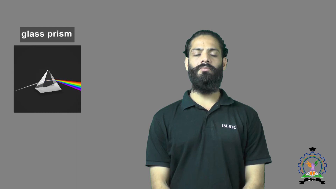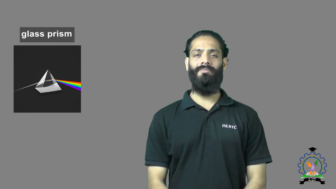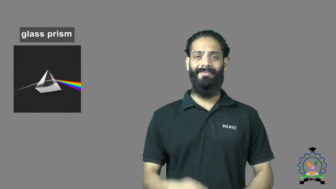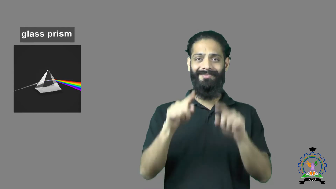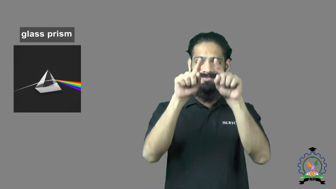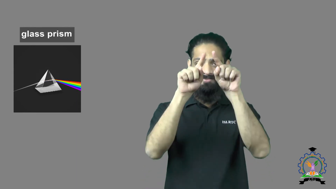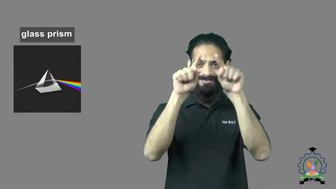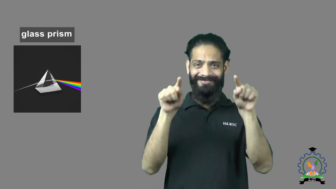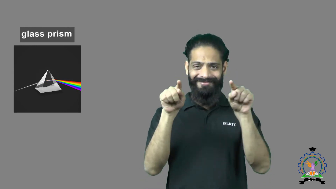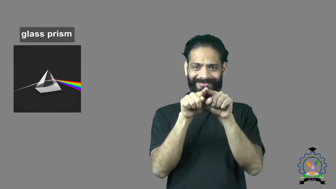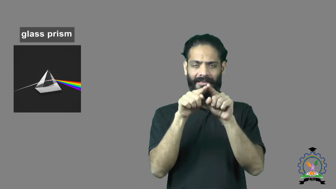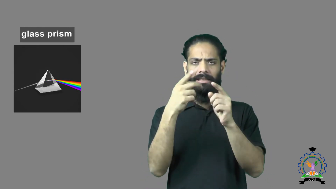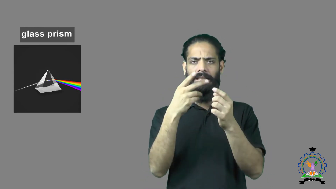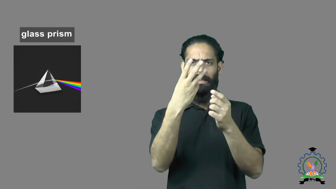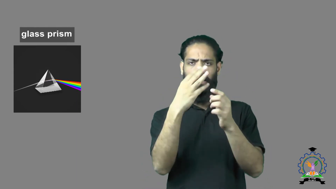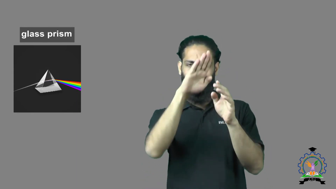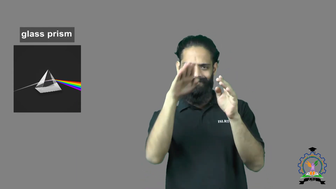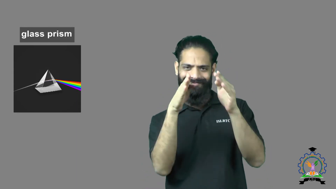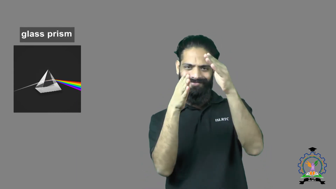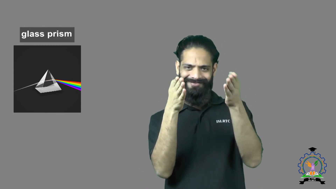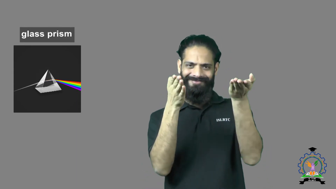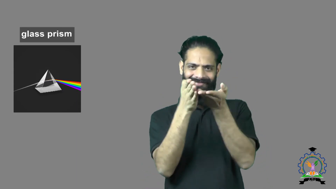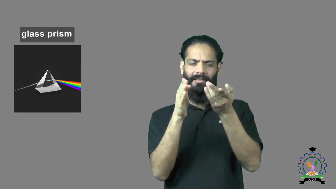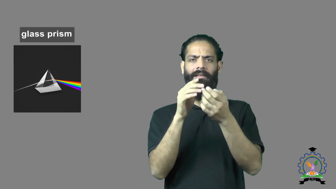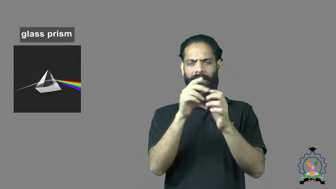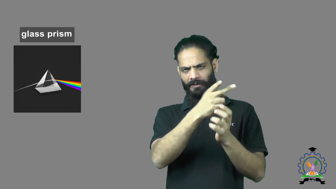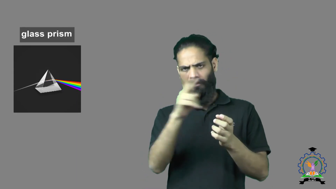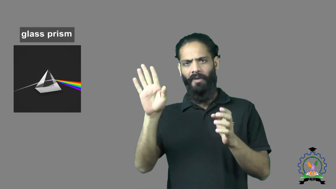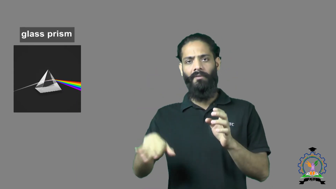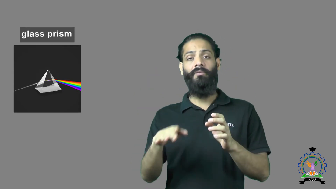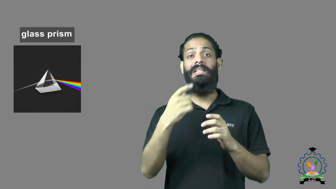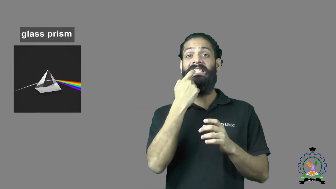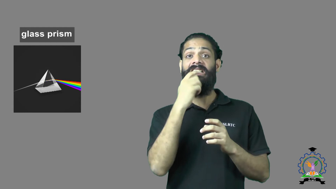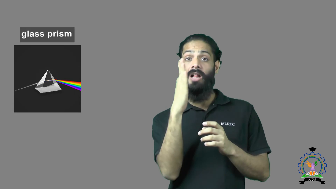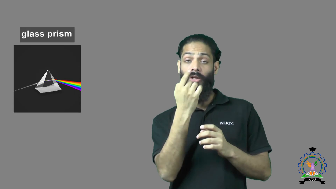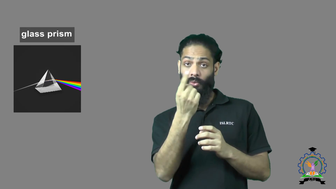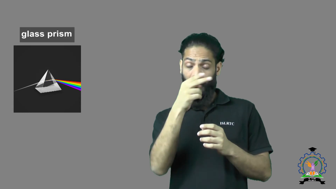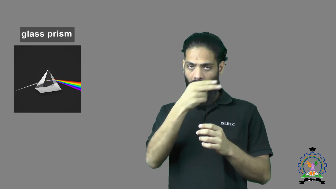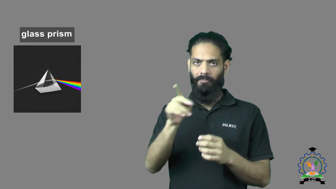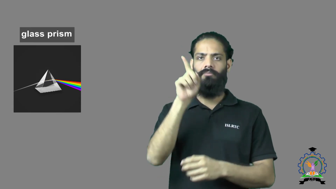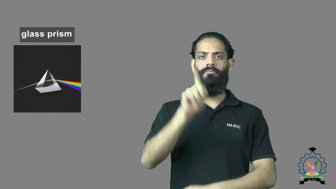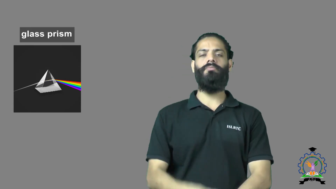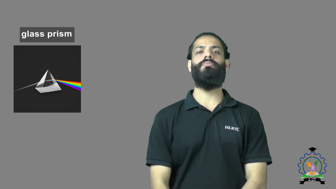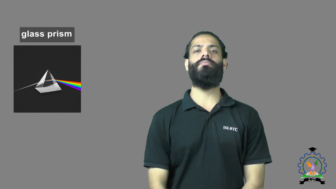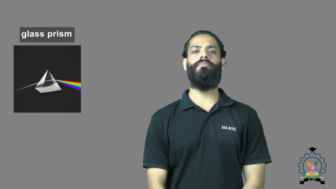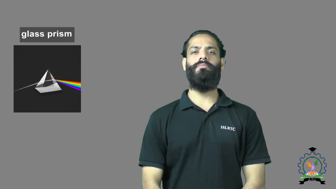glass prism